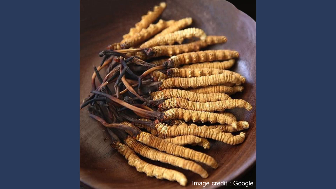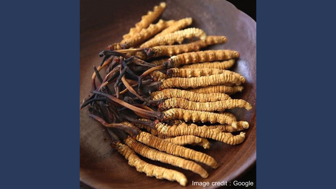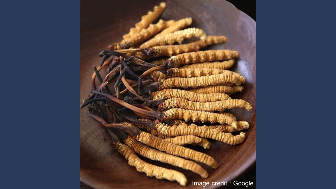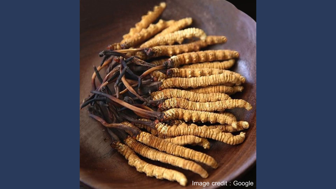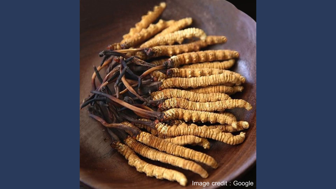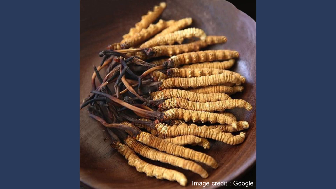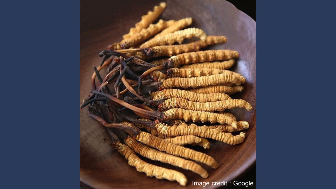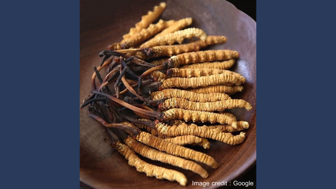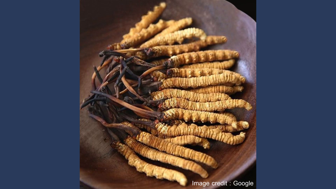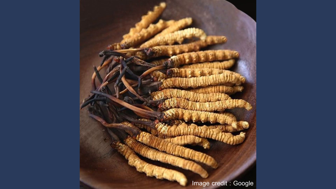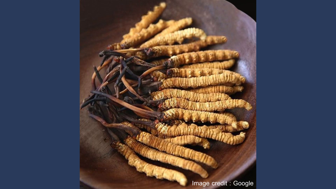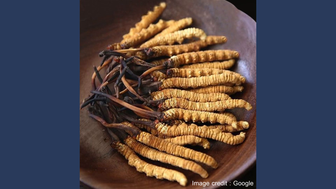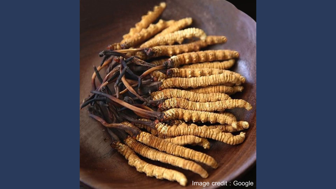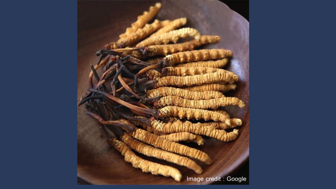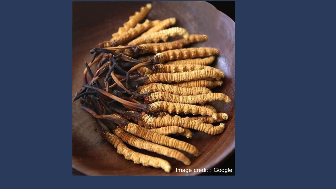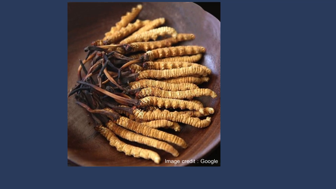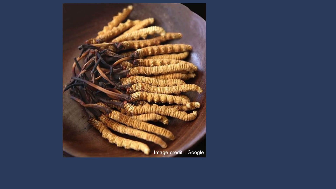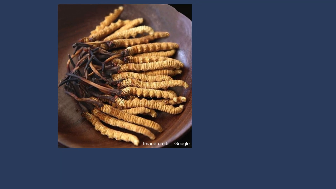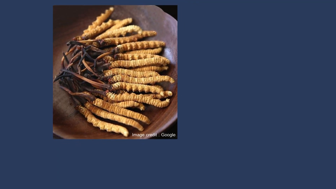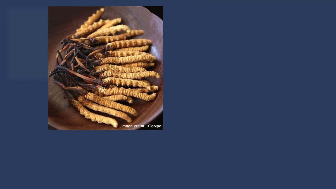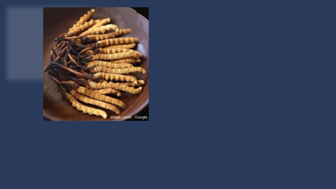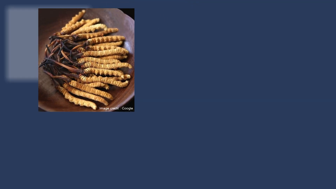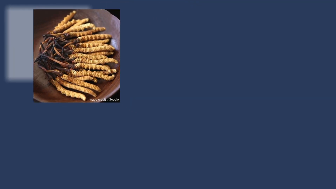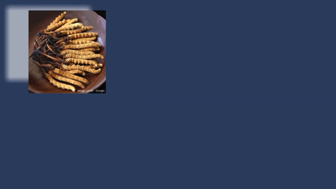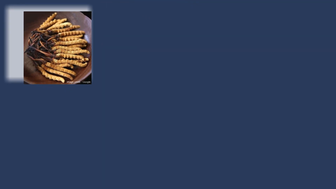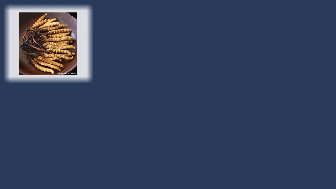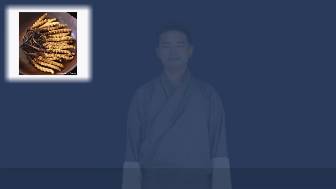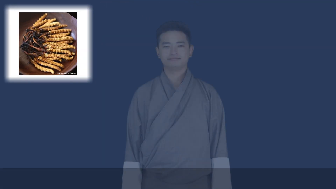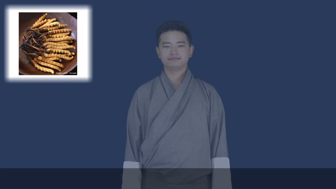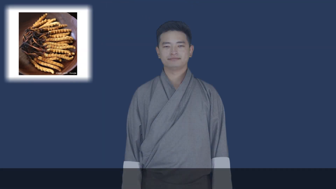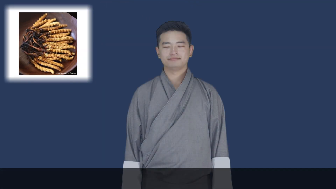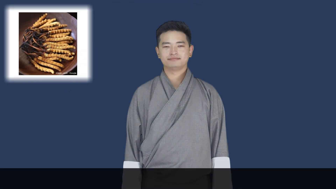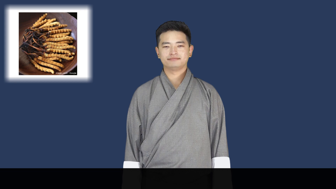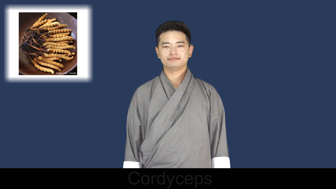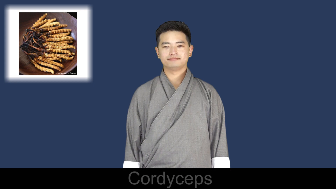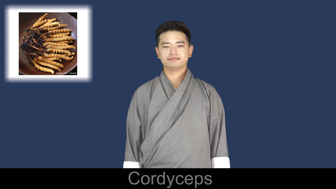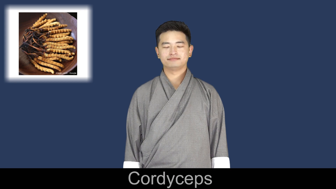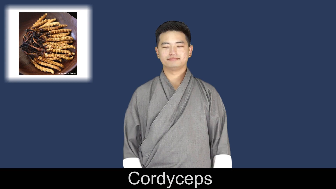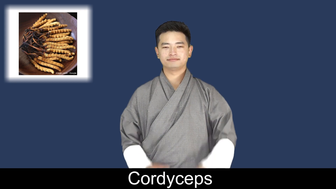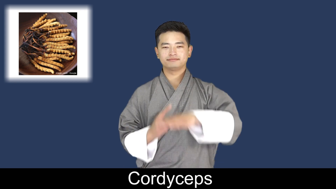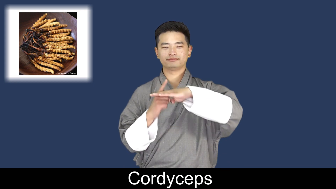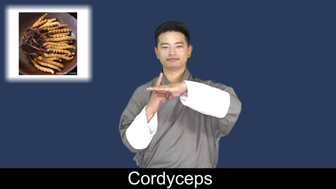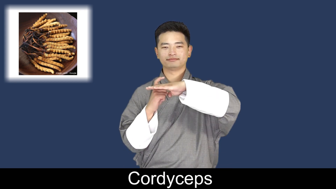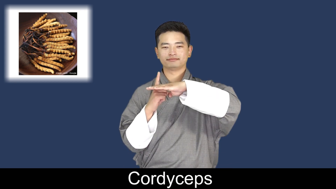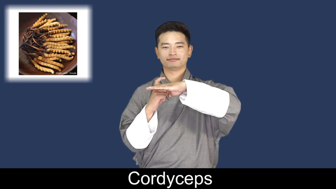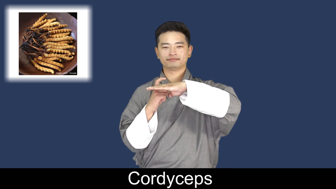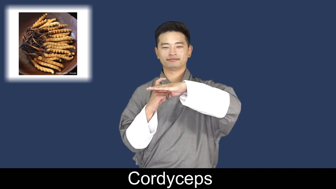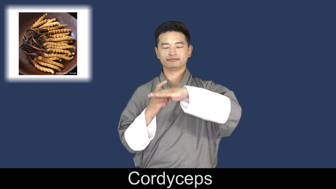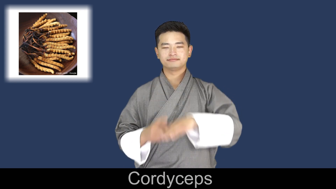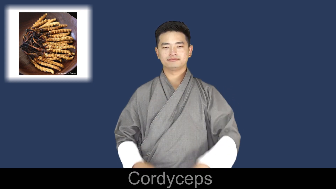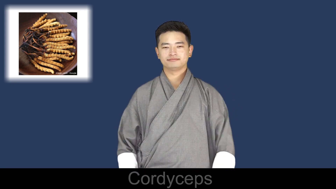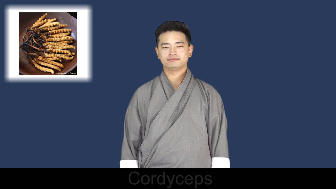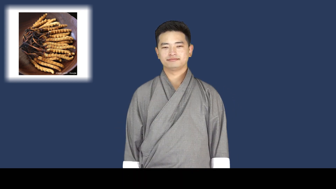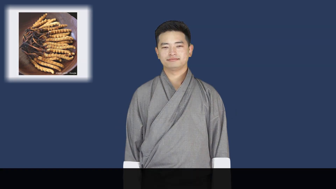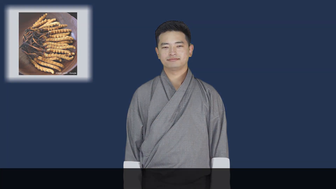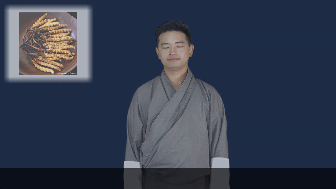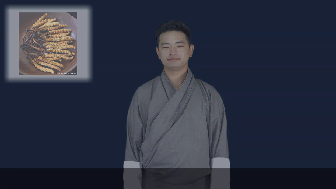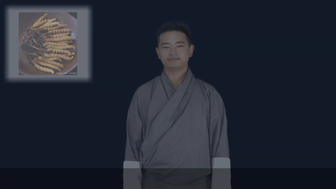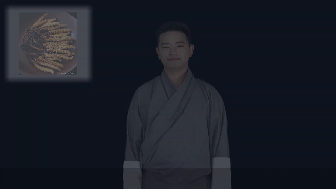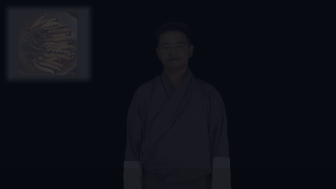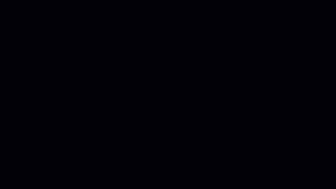Cordyceps